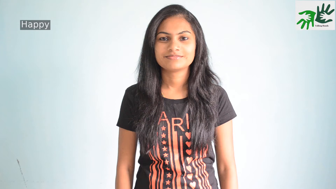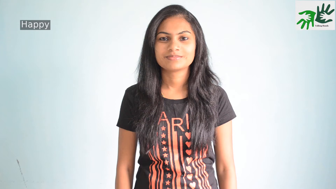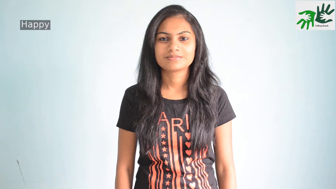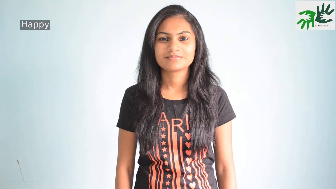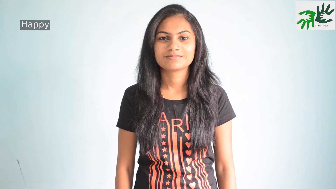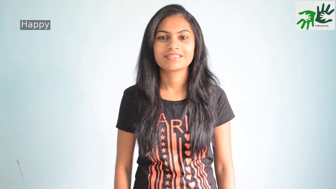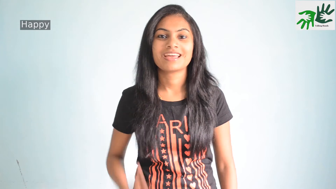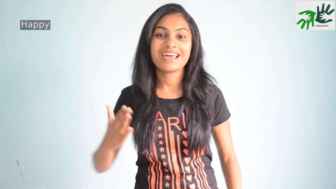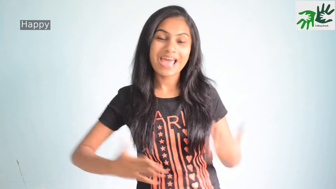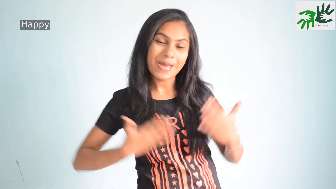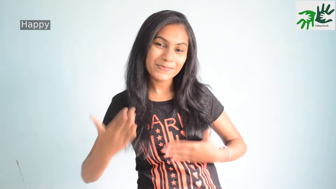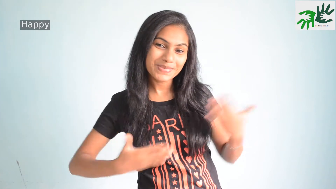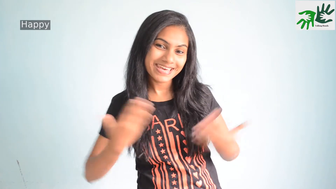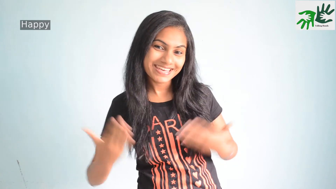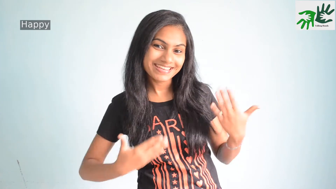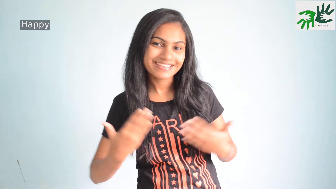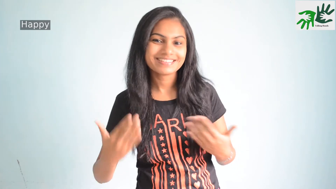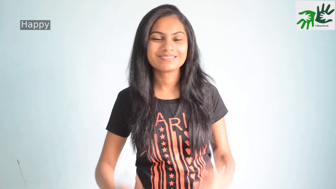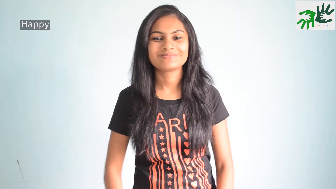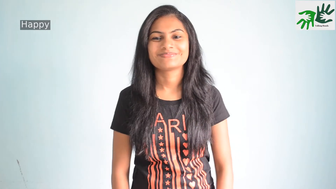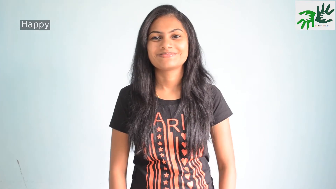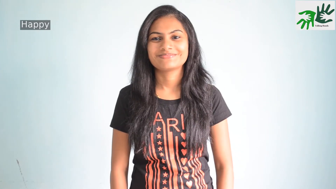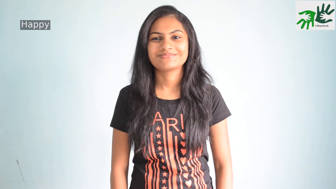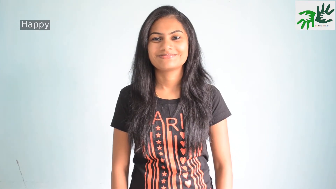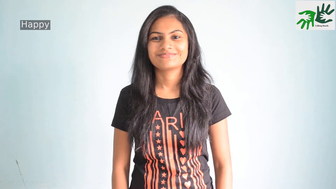Happy